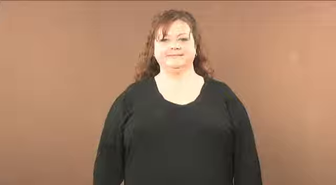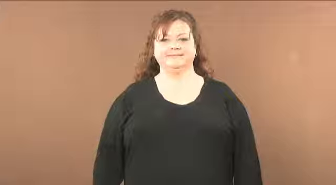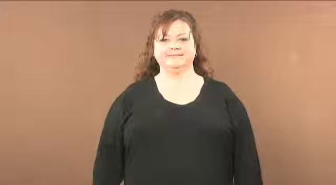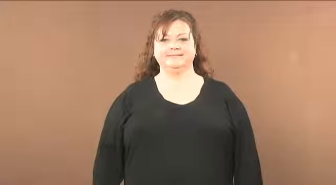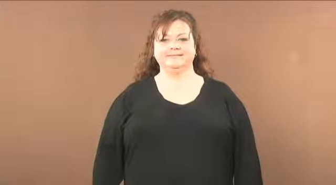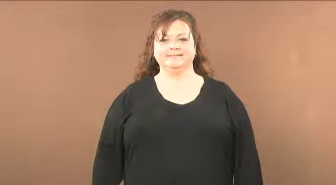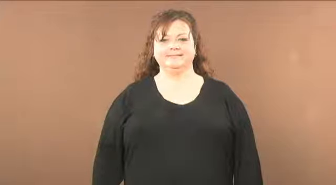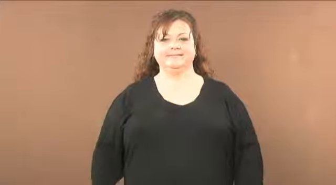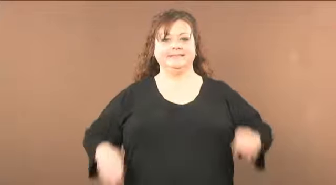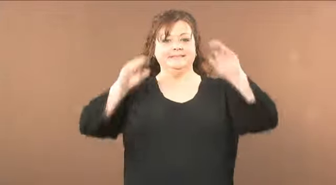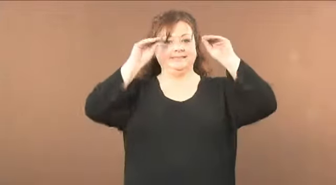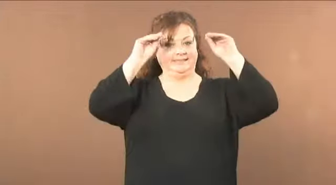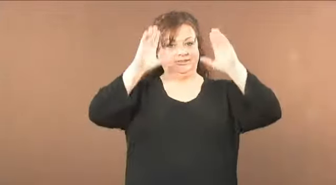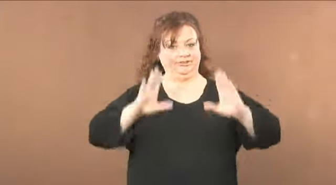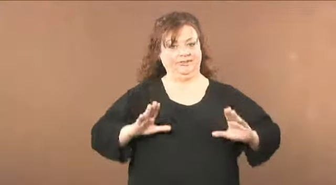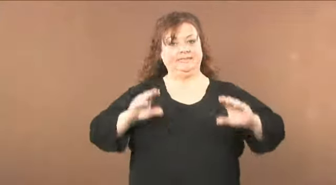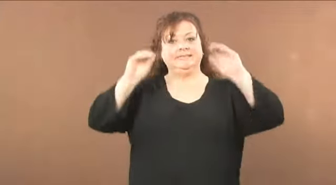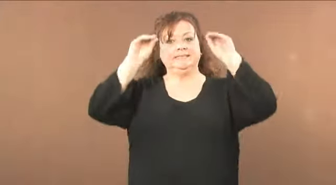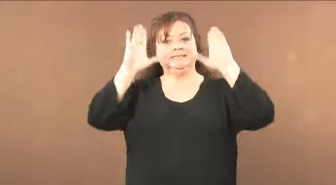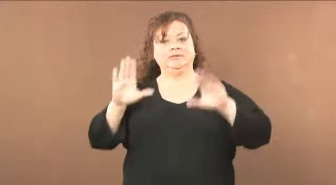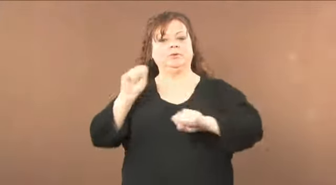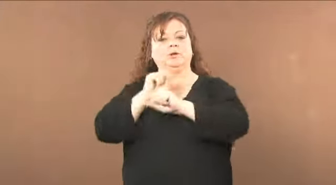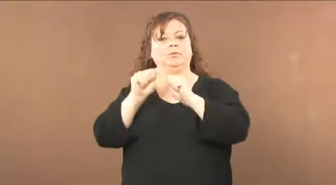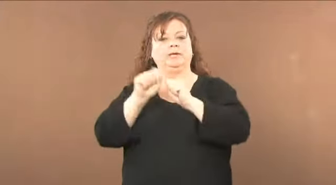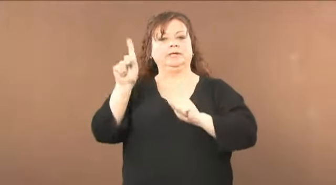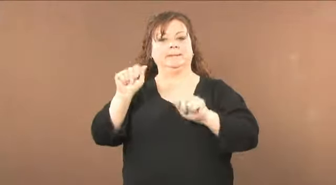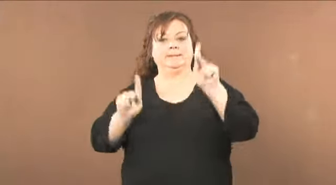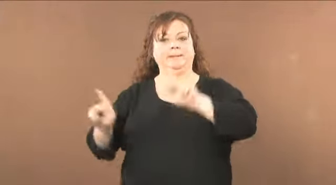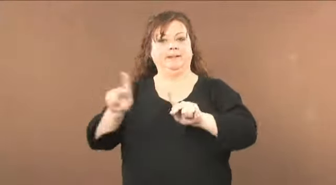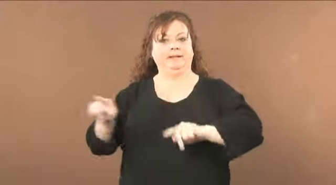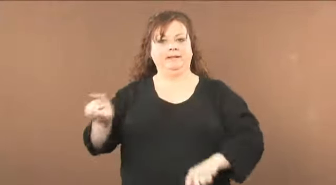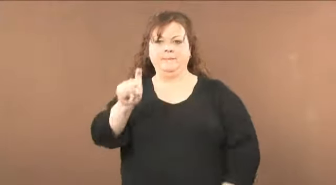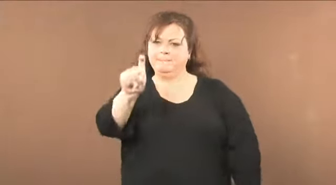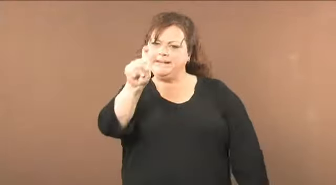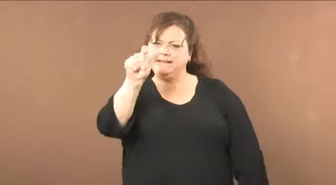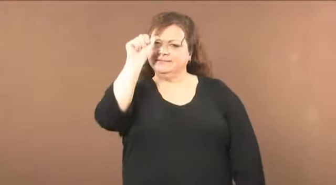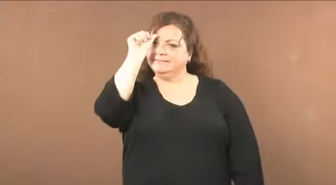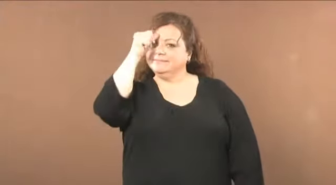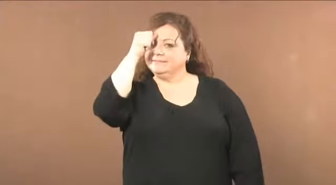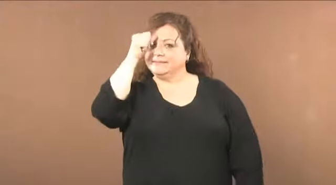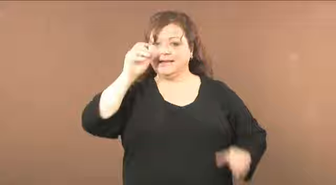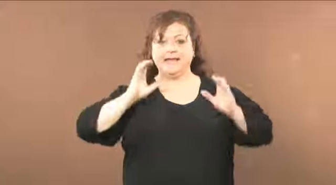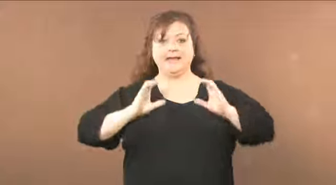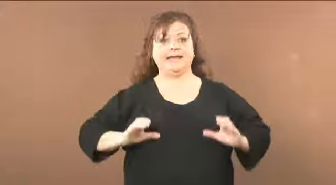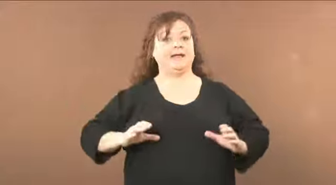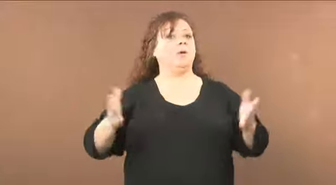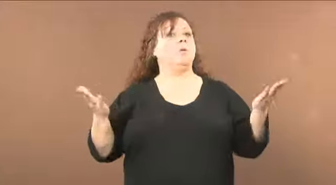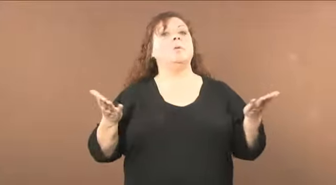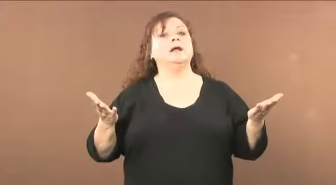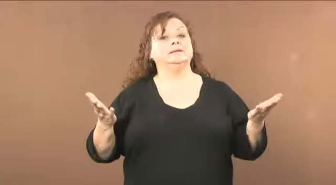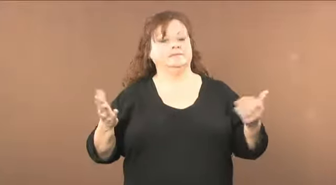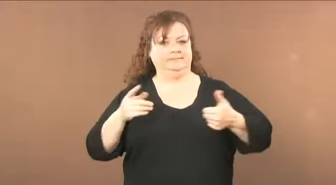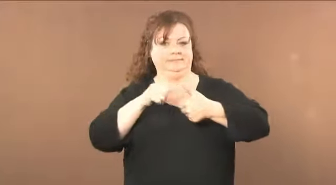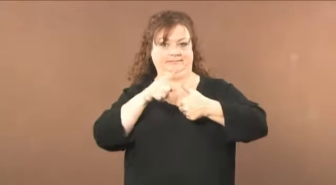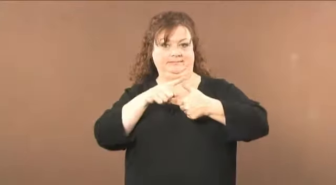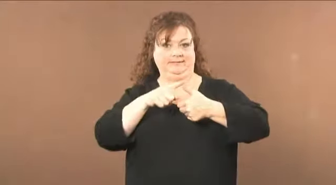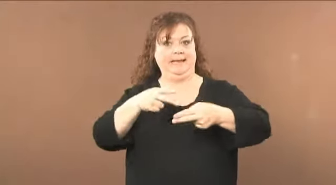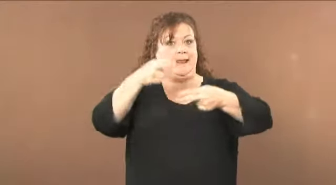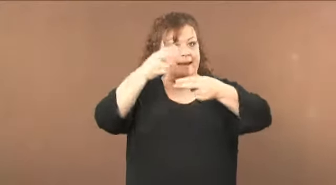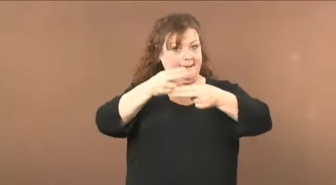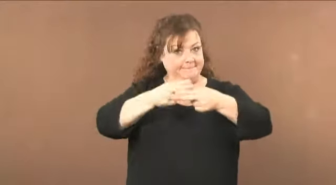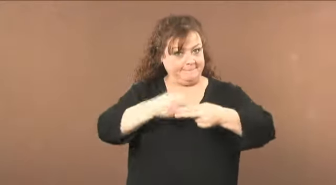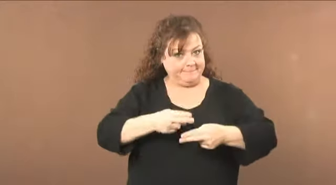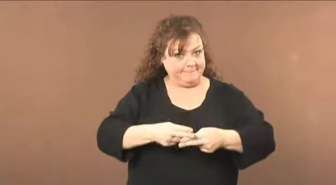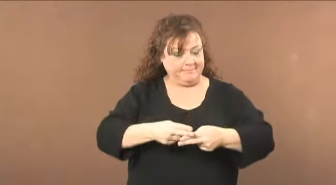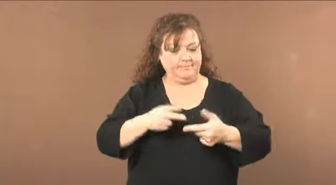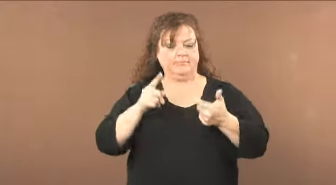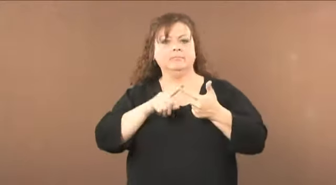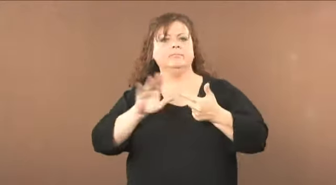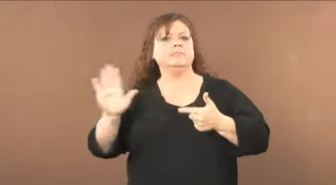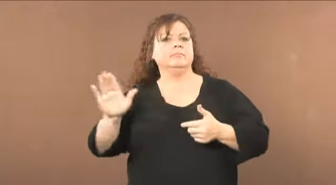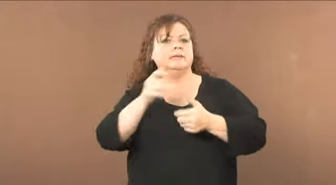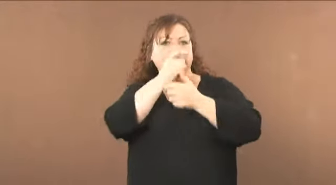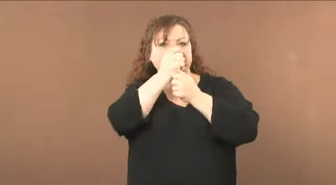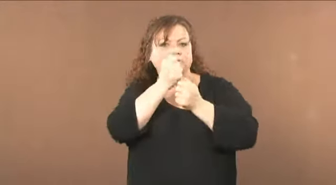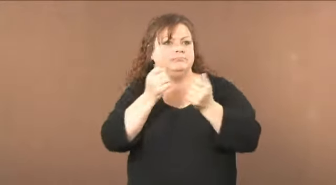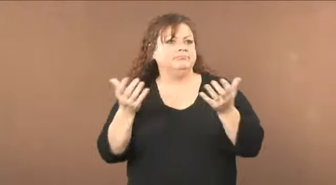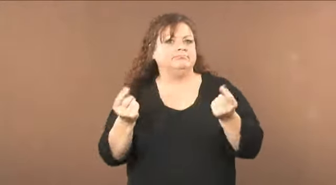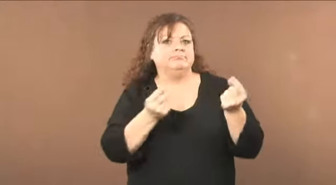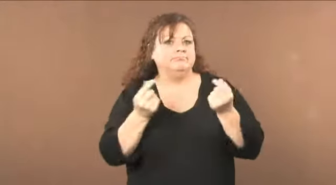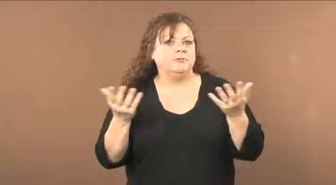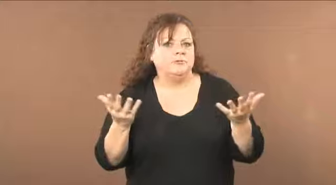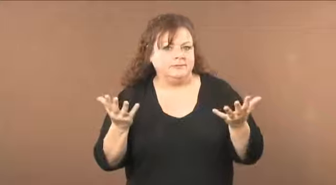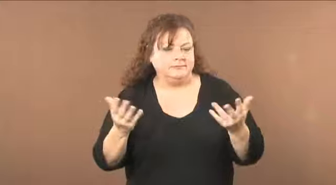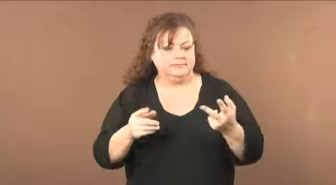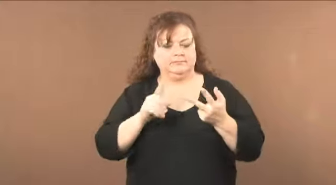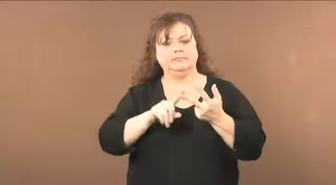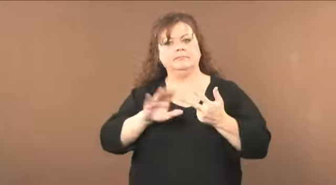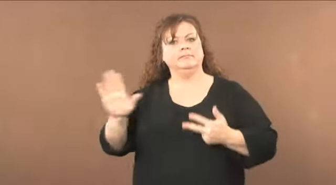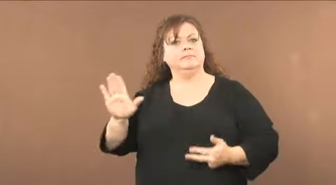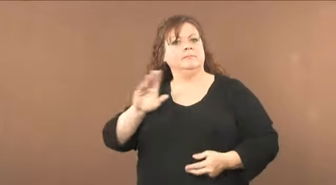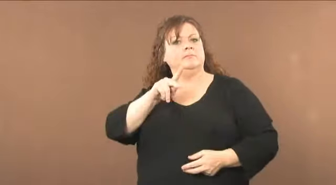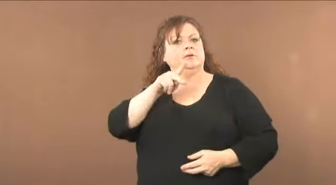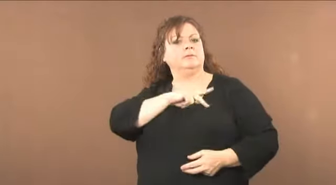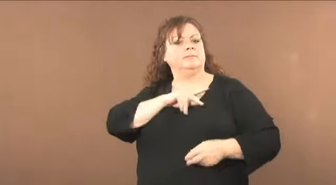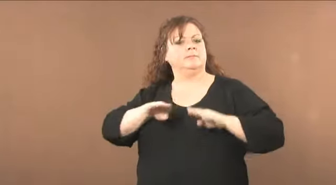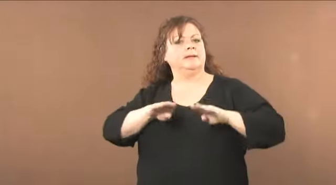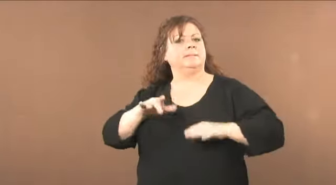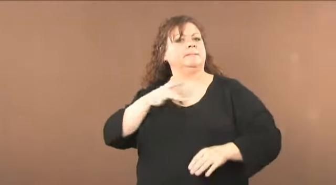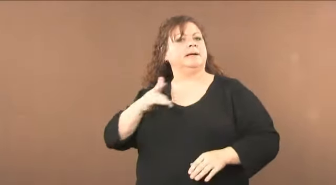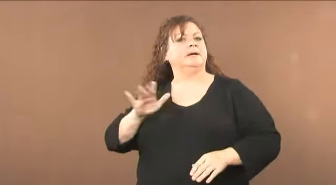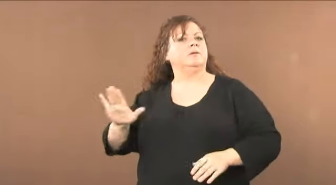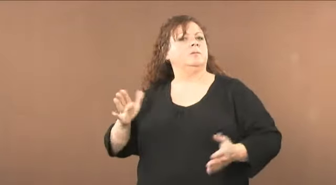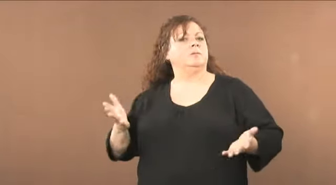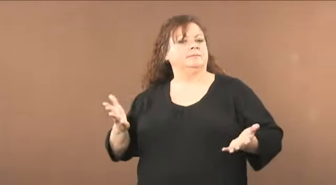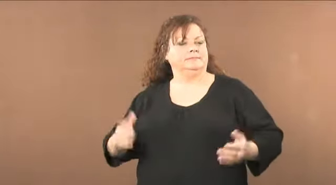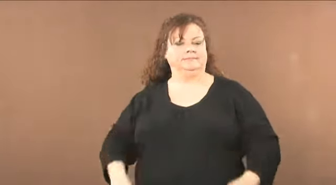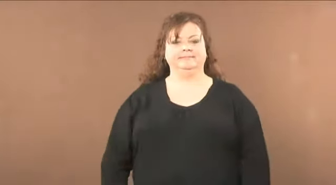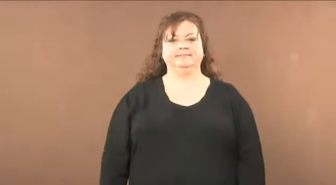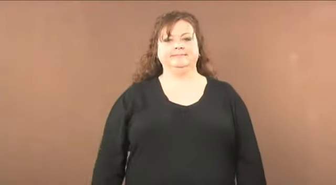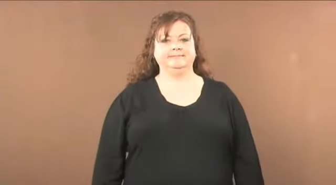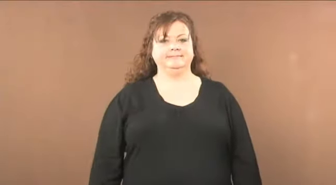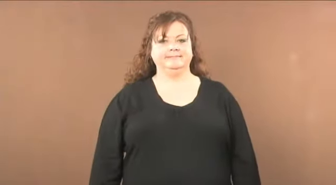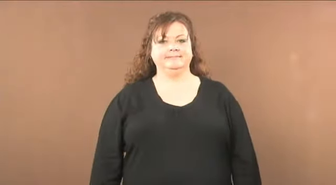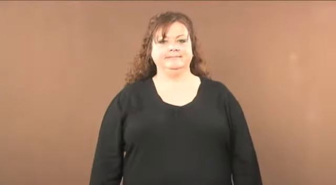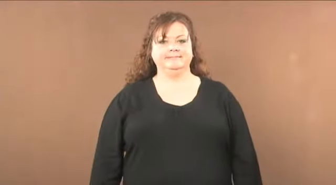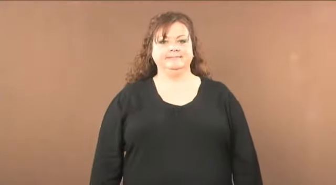Use of Memory